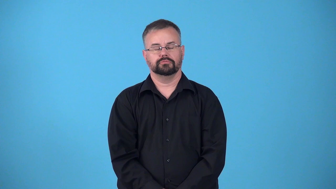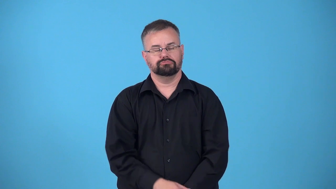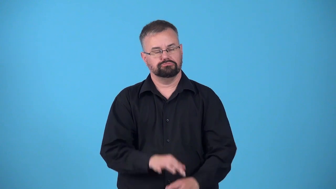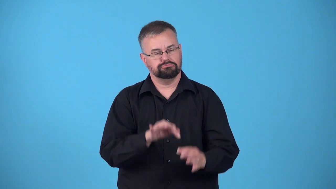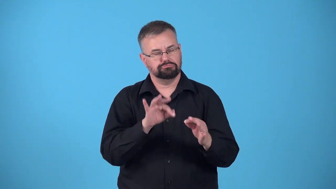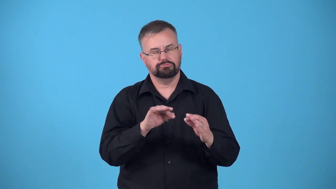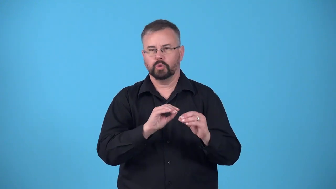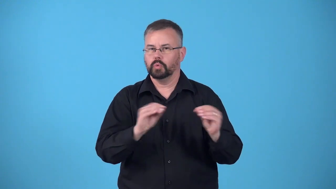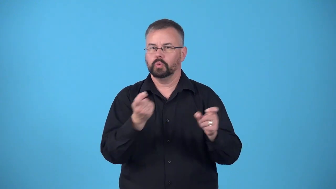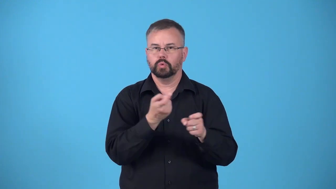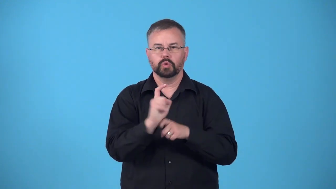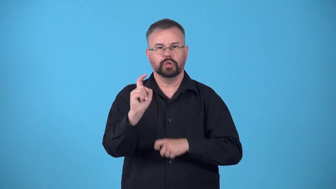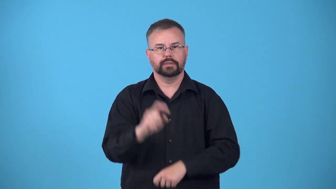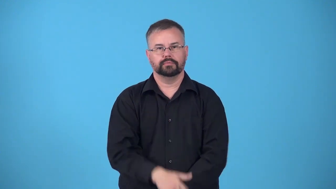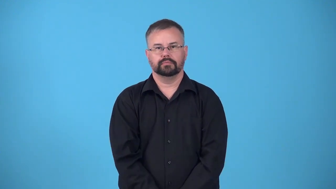undefiled